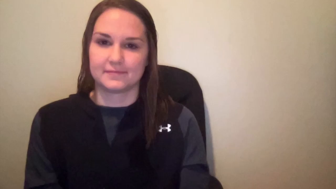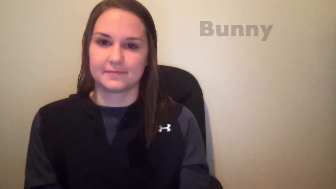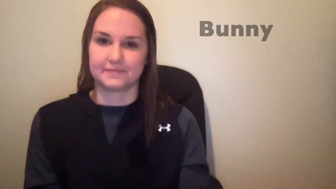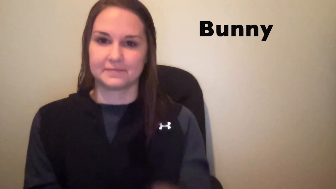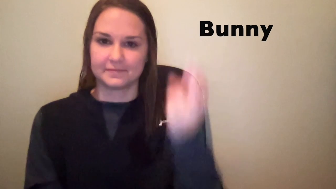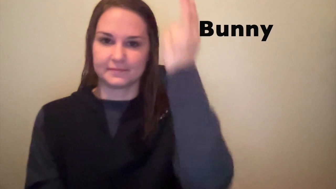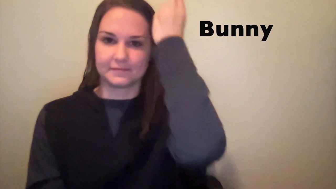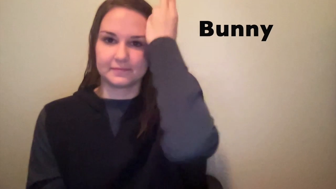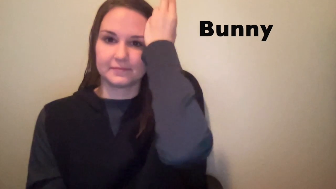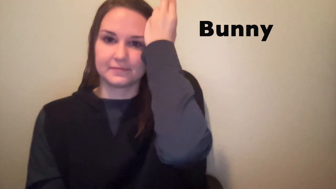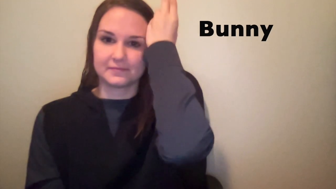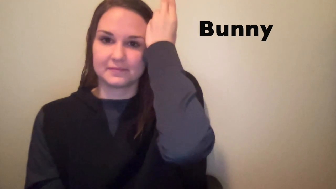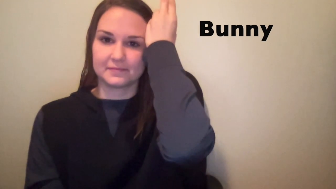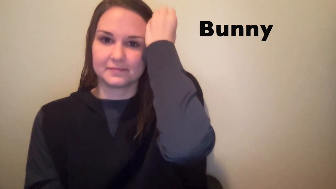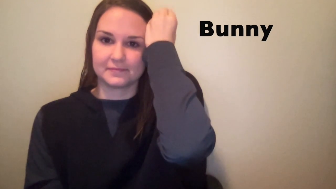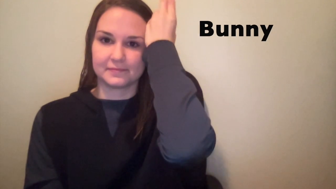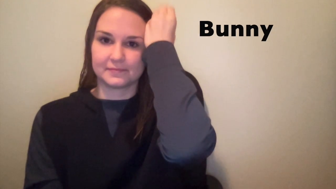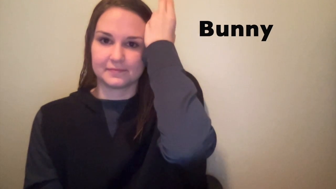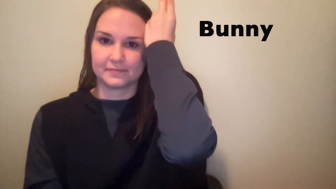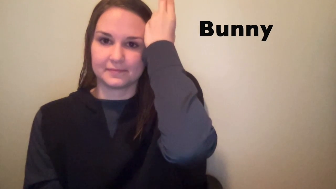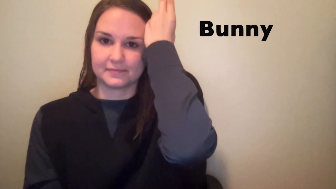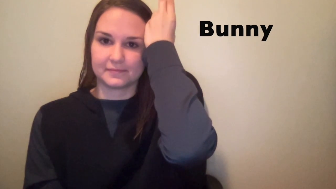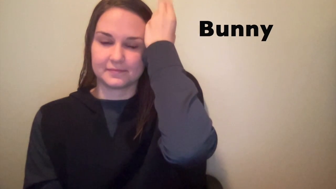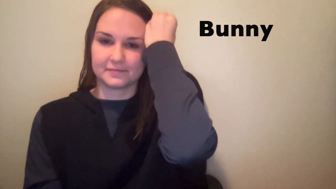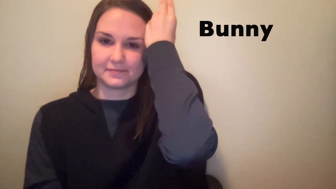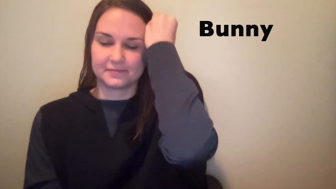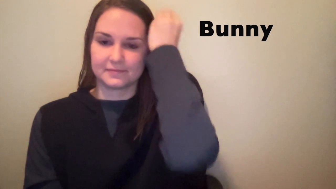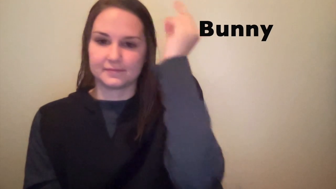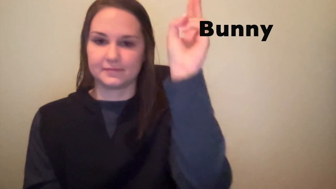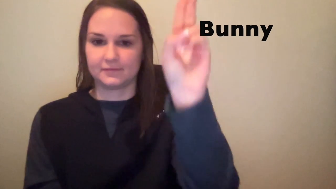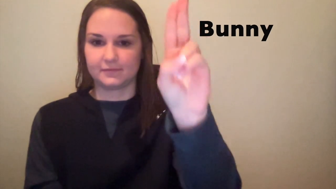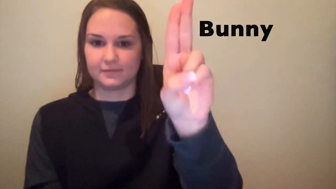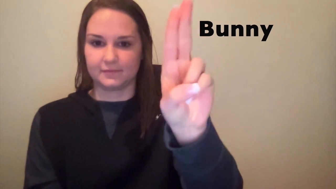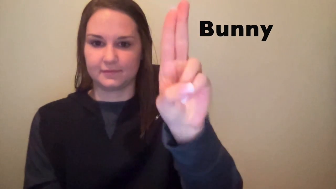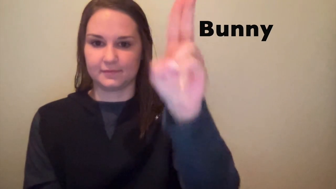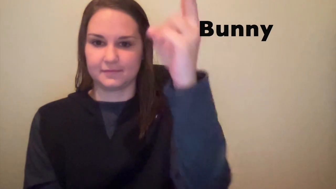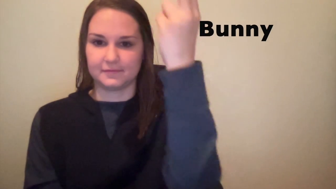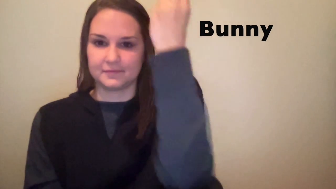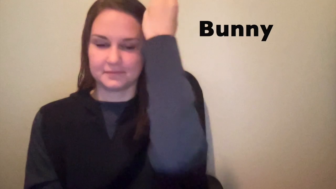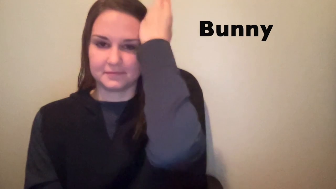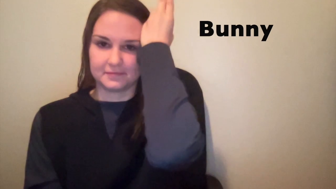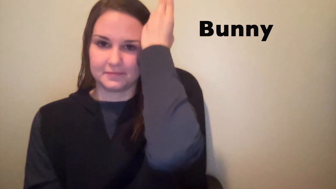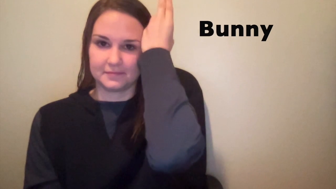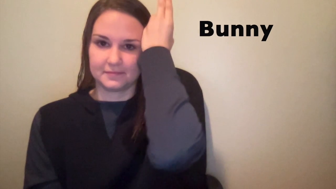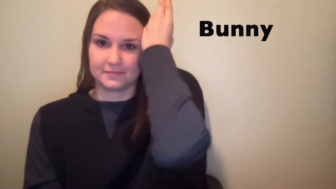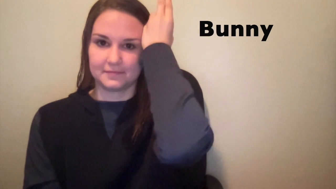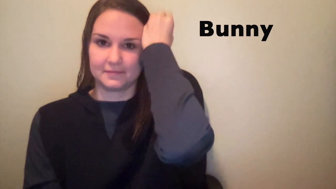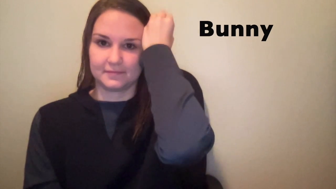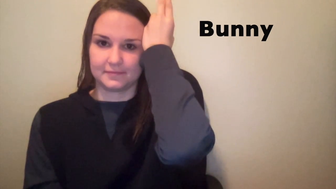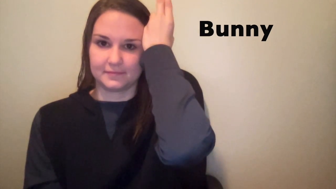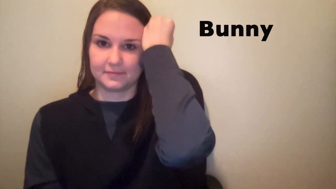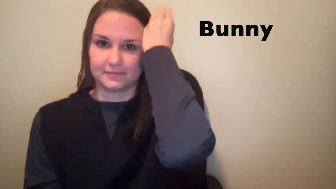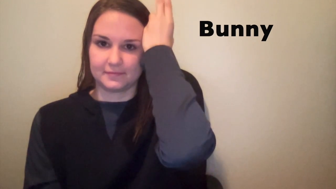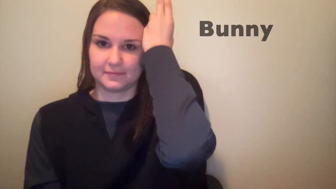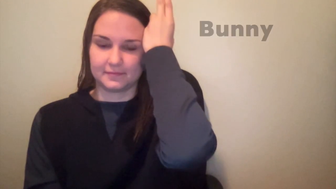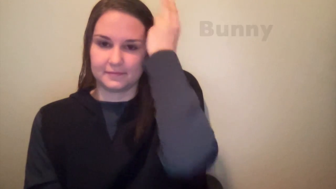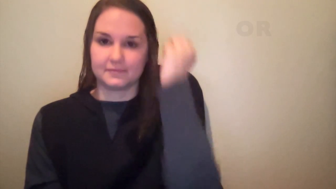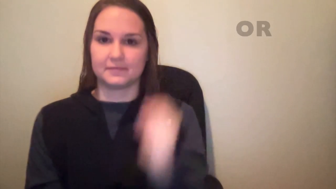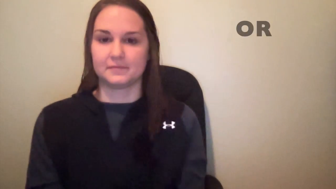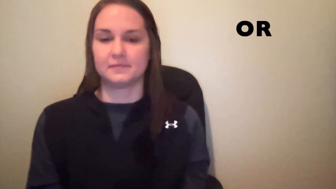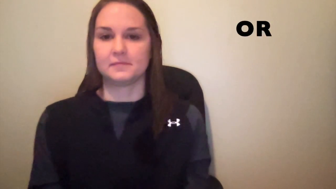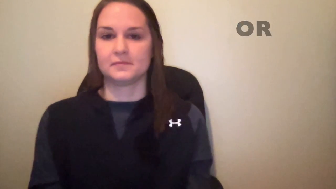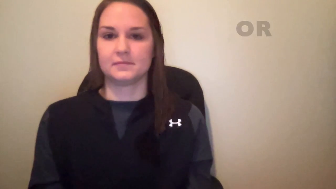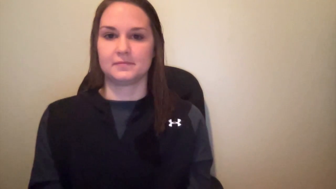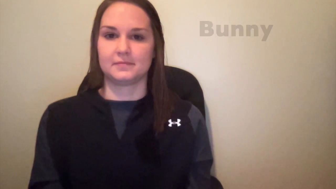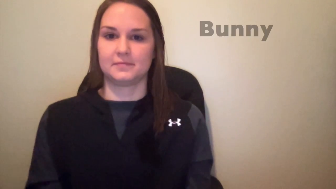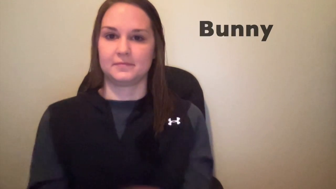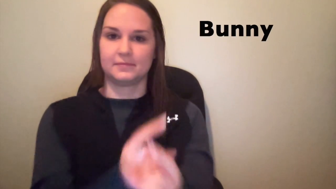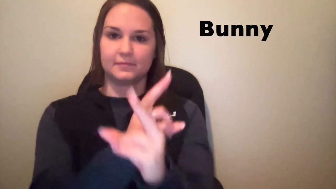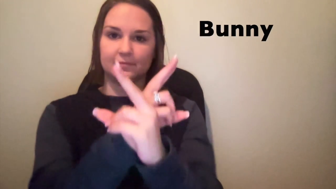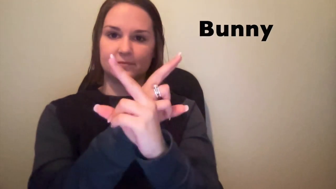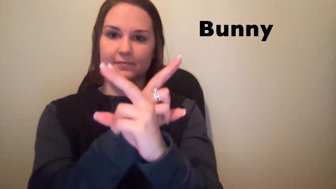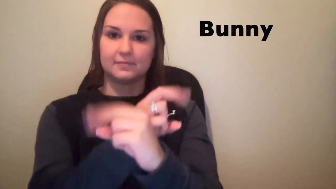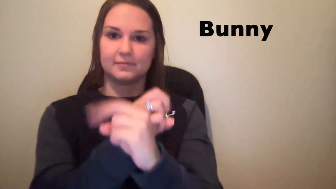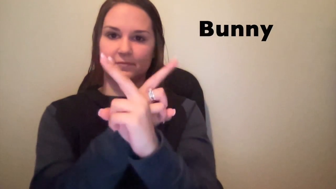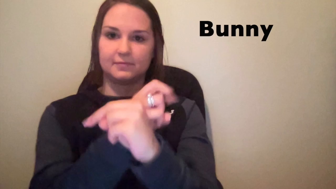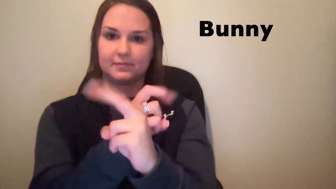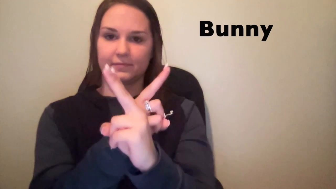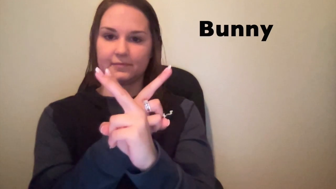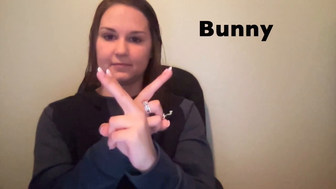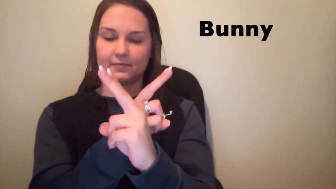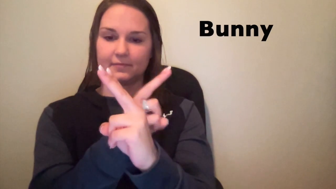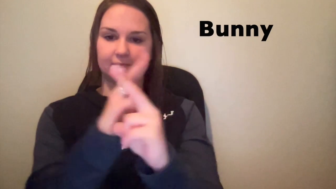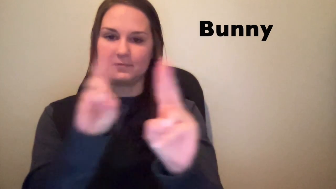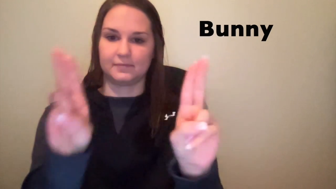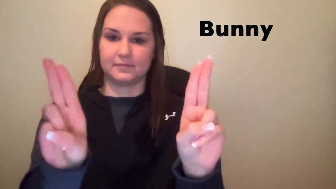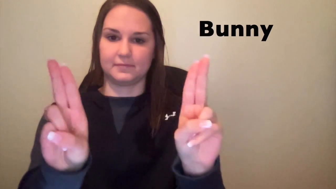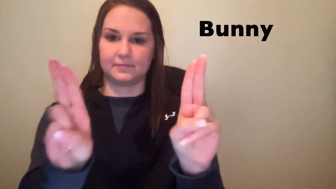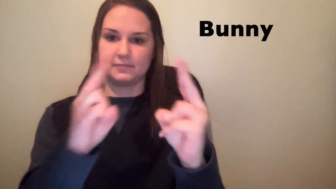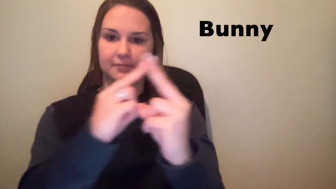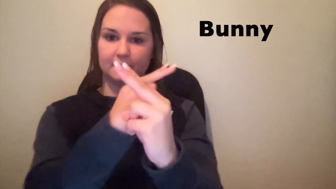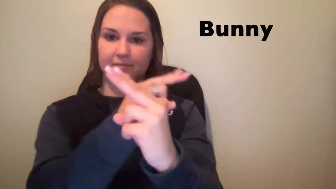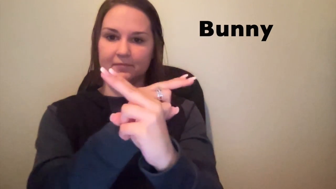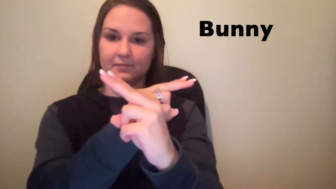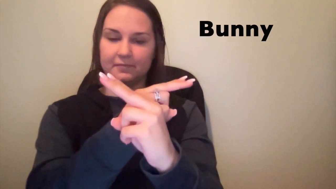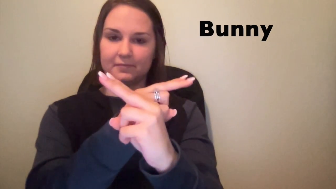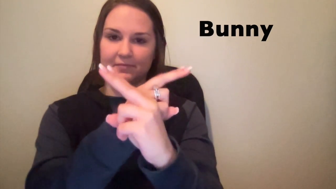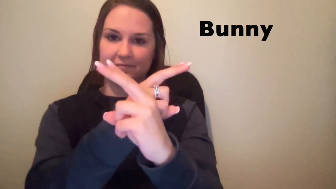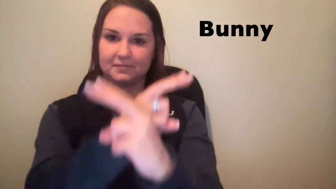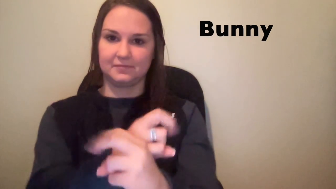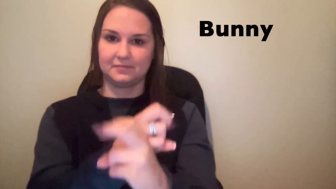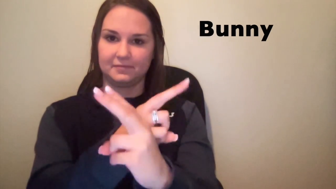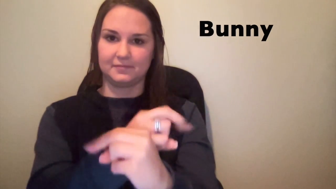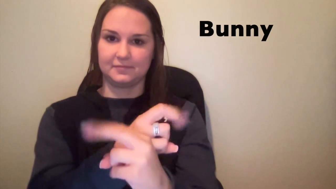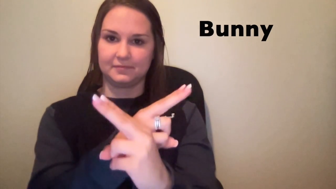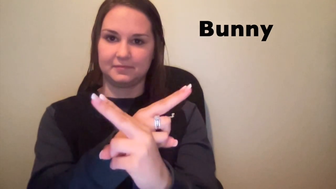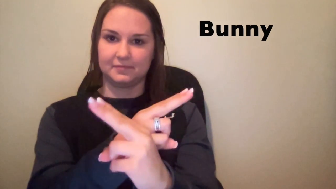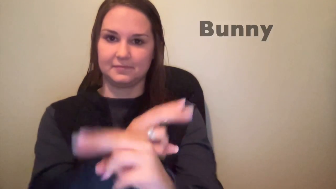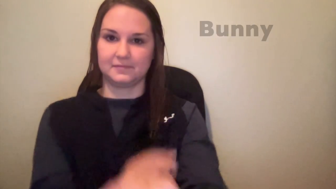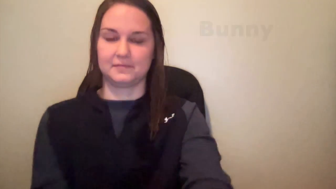Bunny